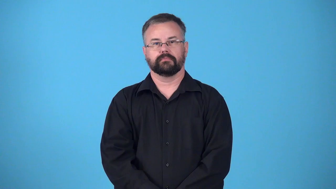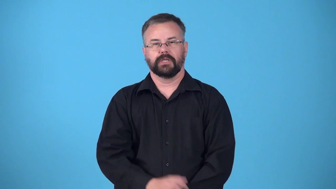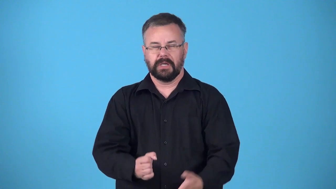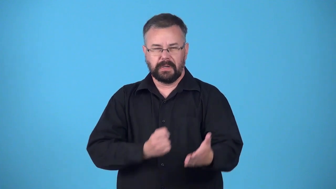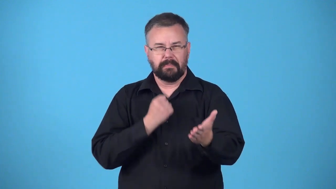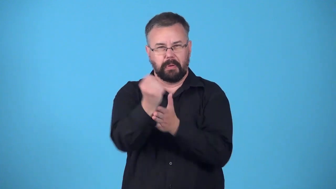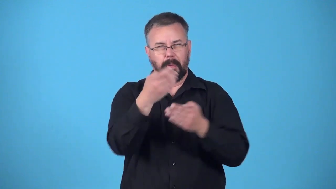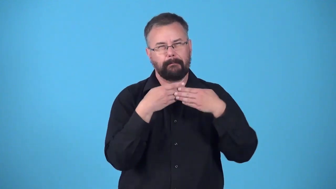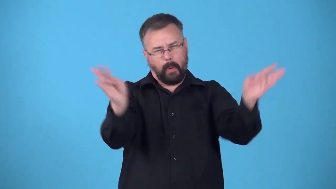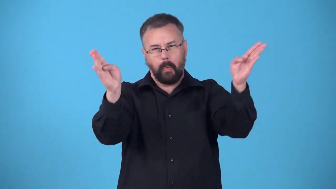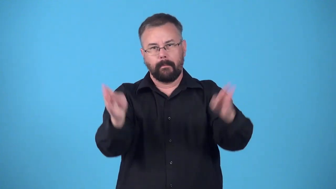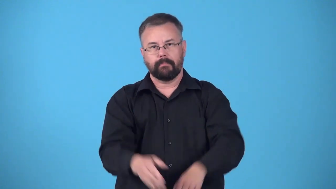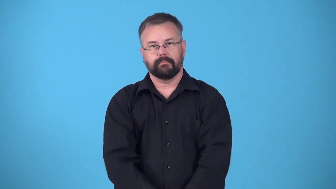break down, smash in, smash in, smash through, smash through